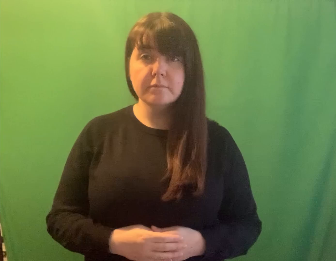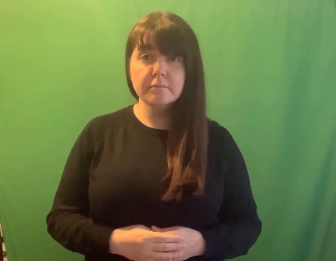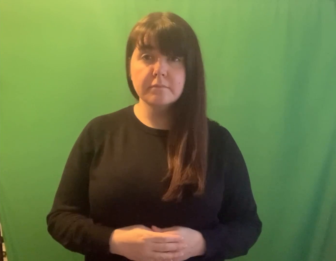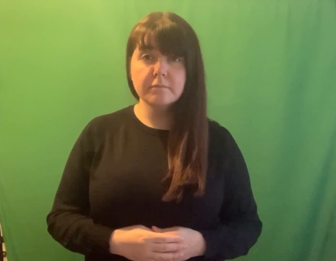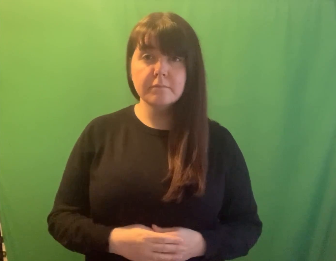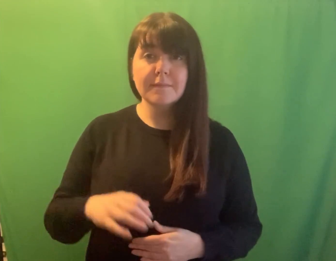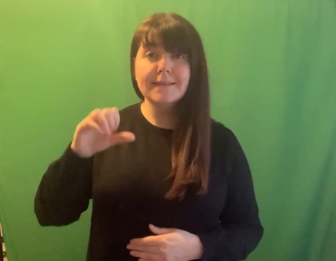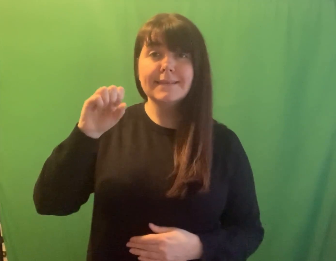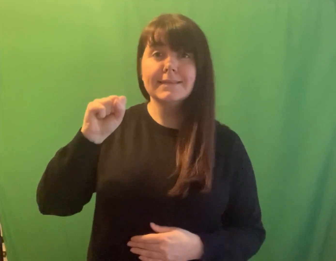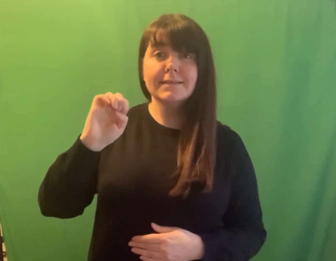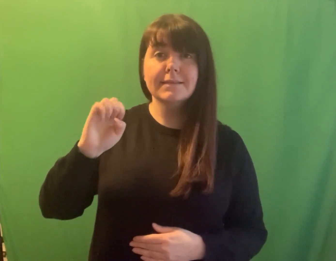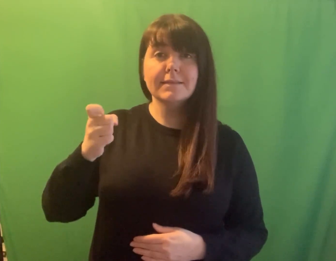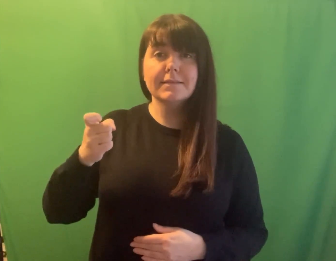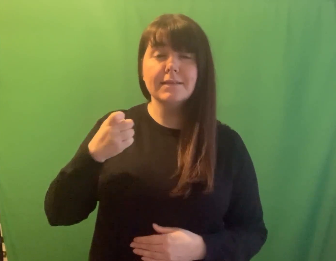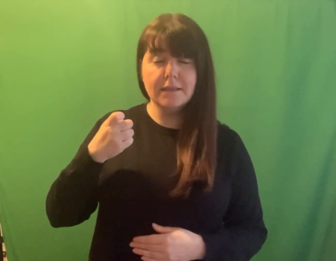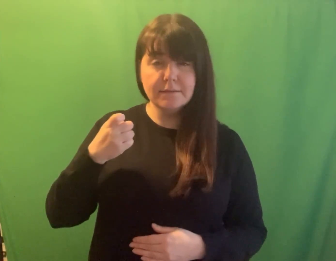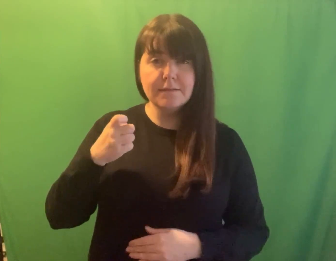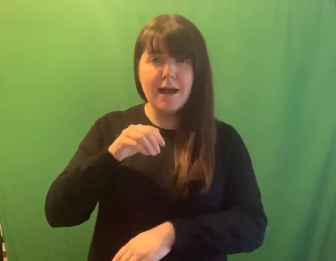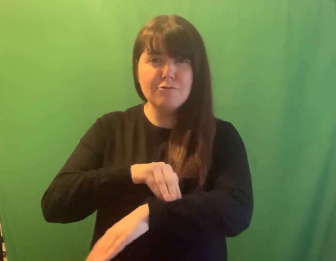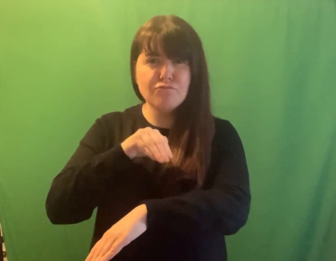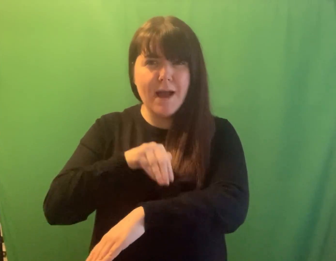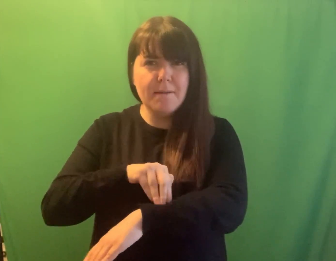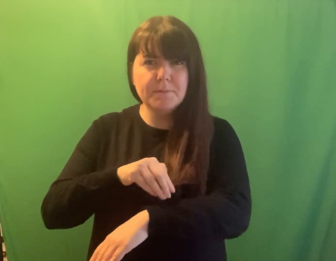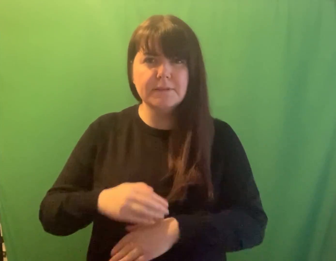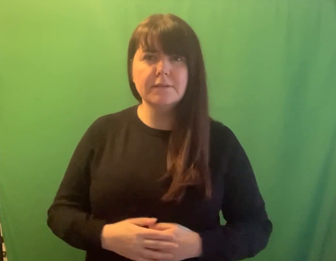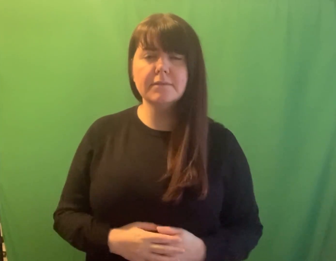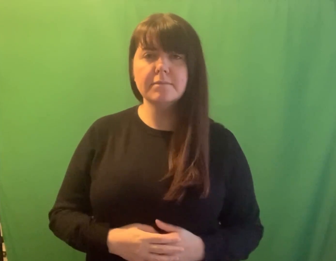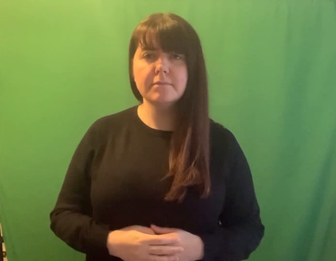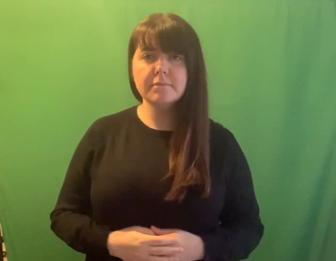Sex Harrasment